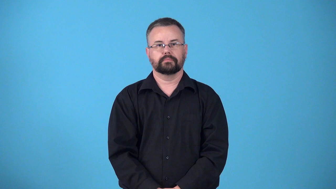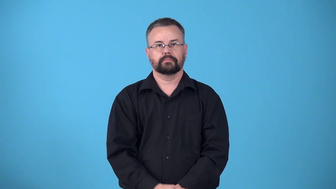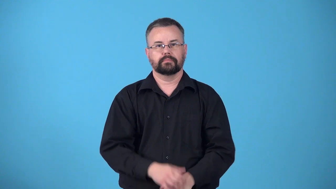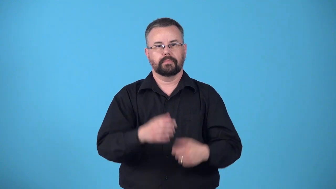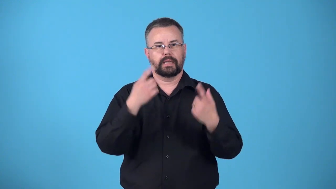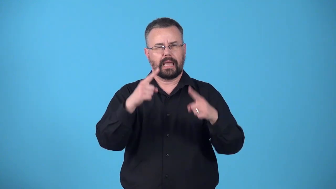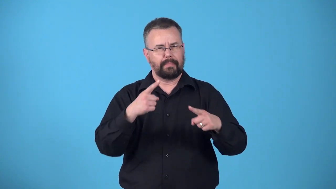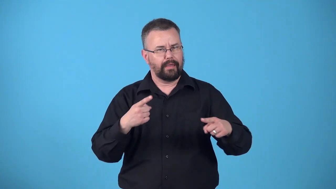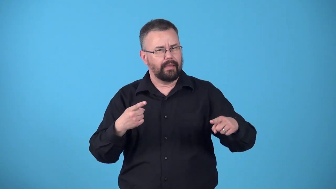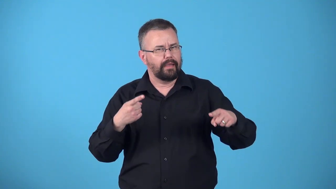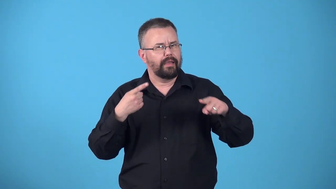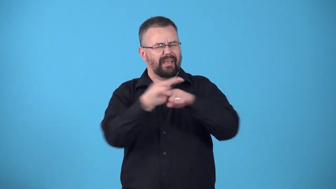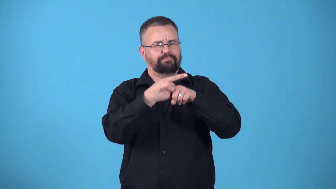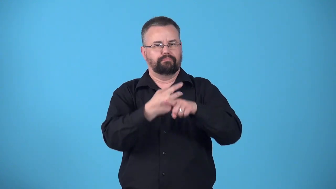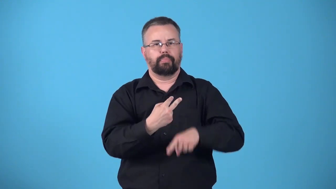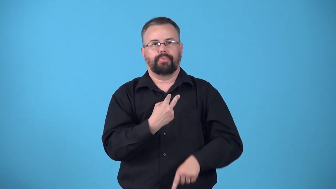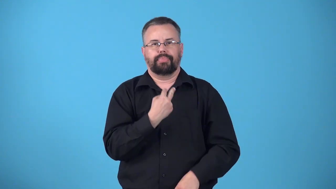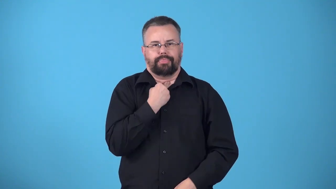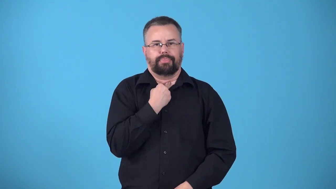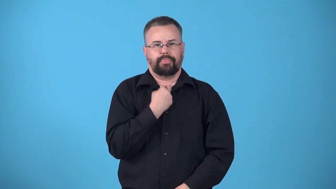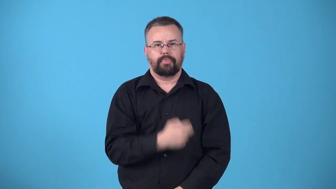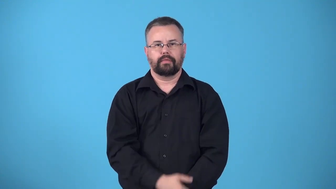come to a head